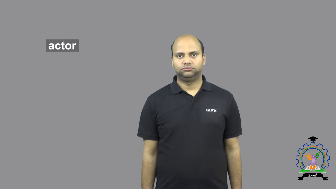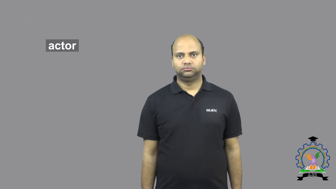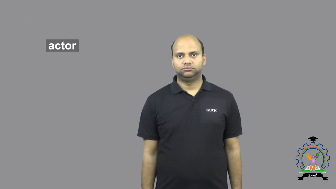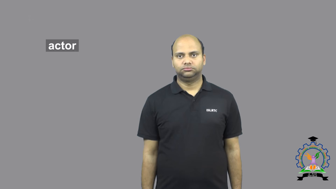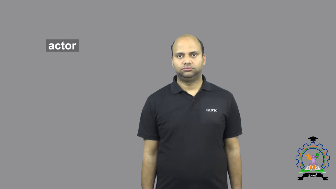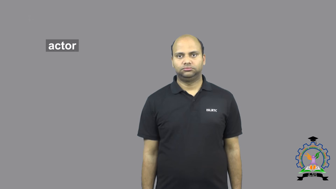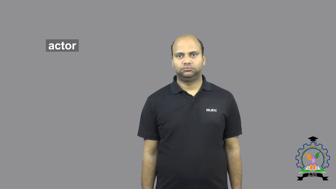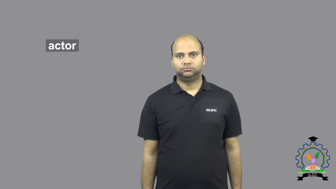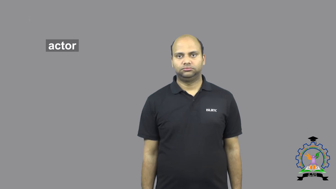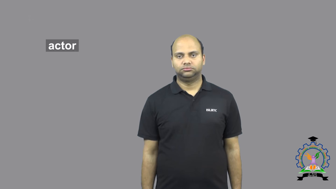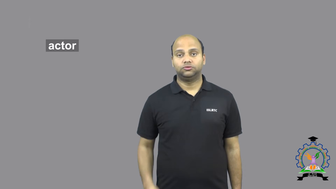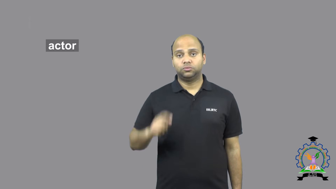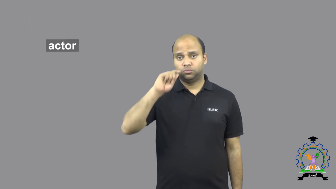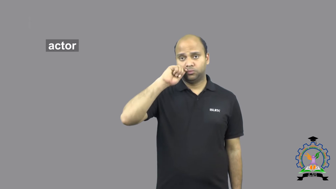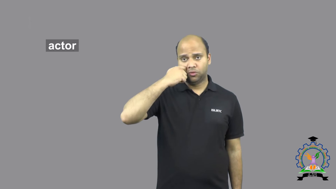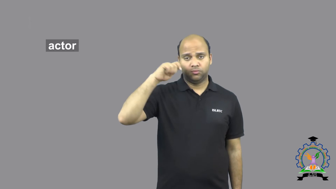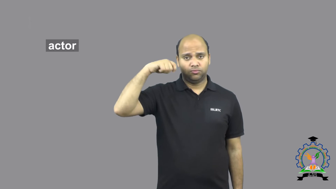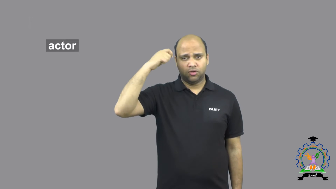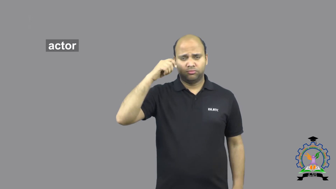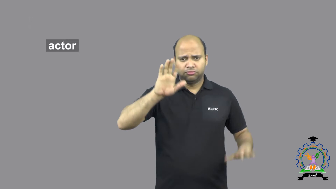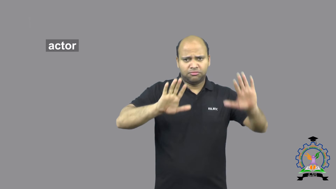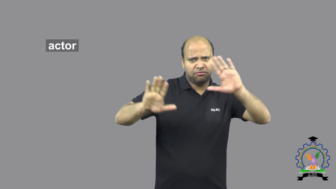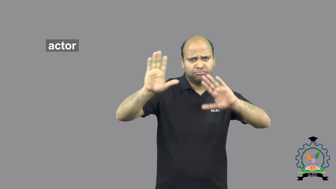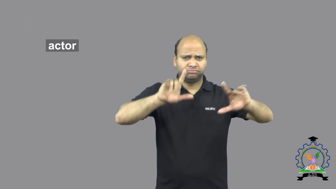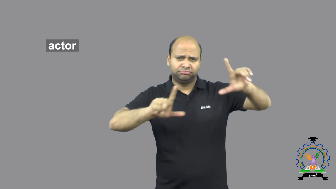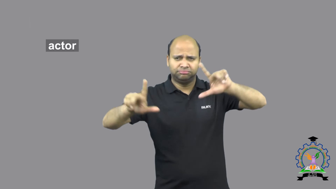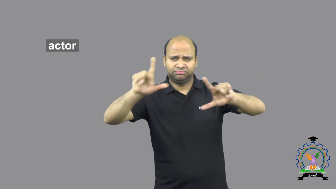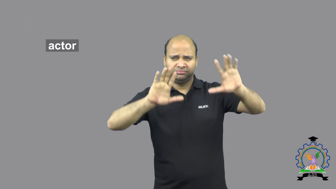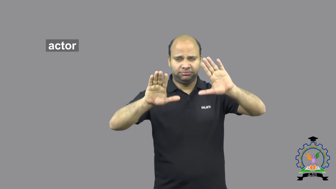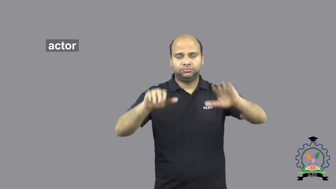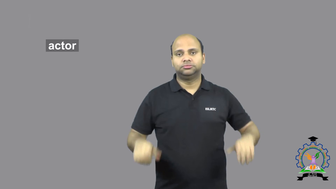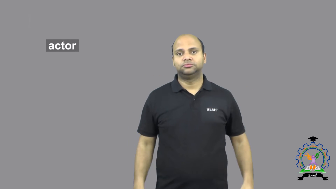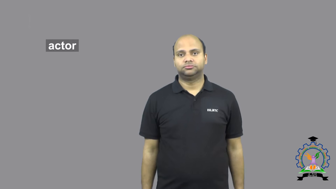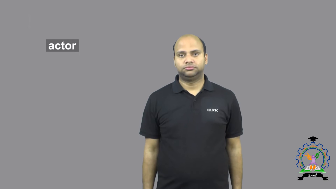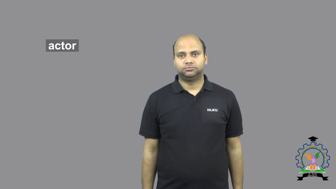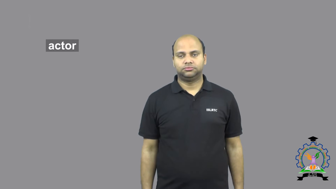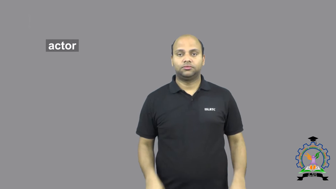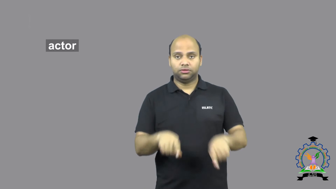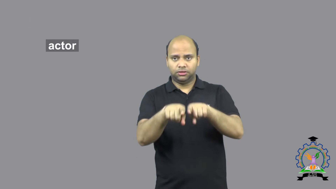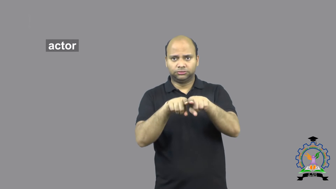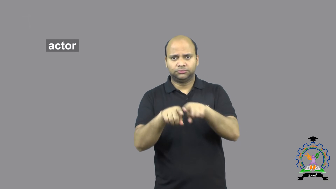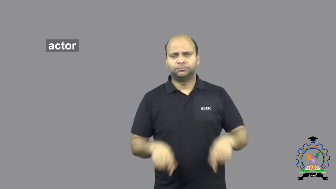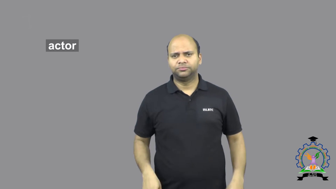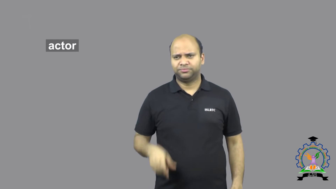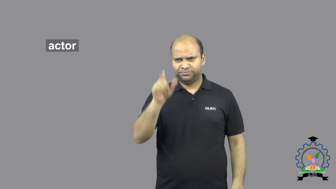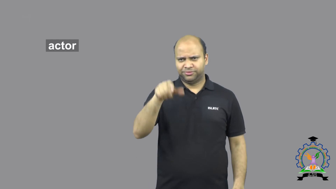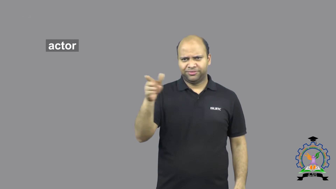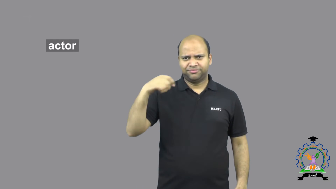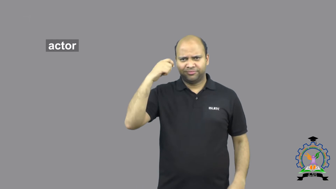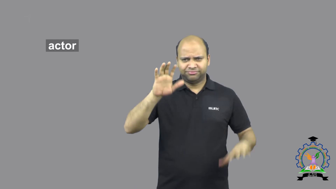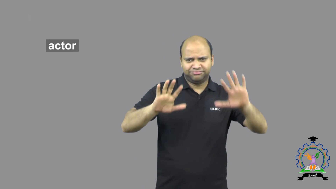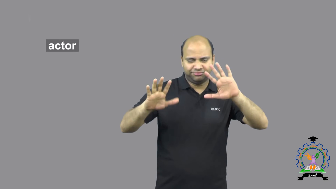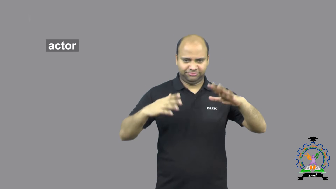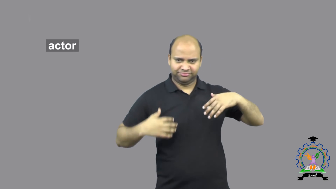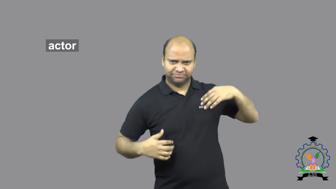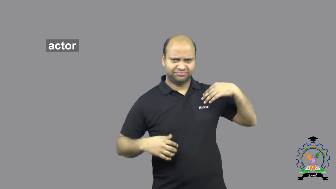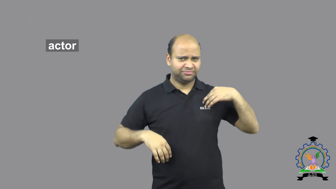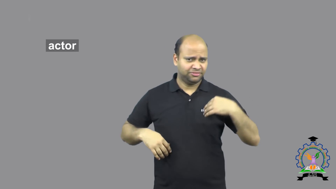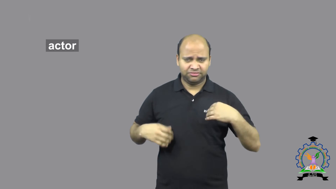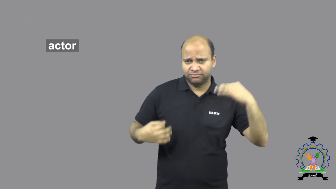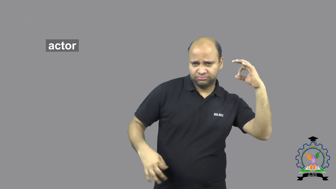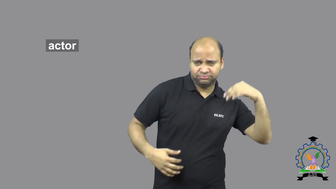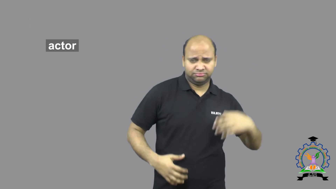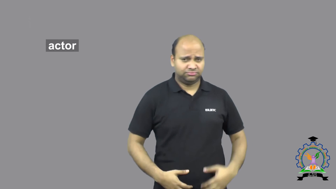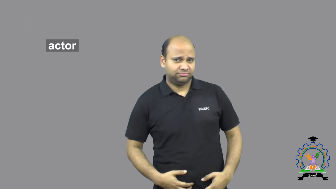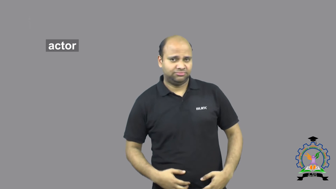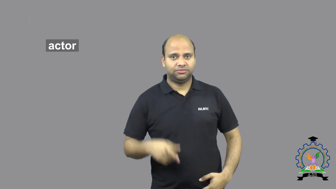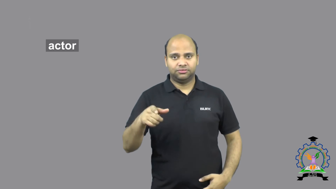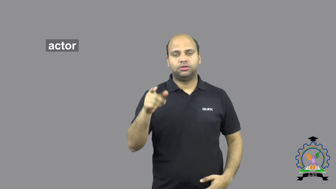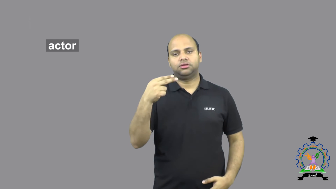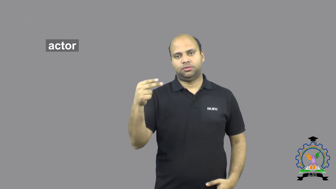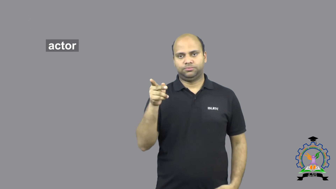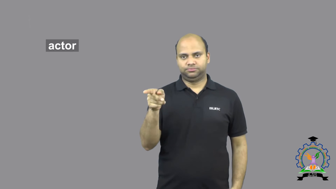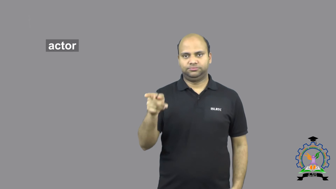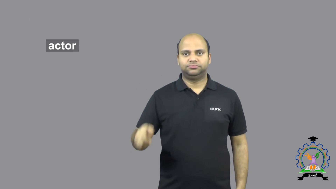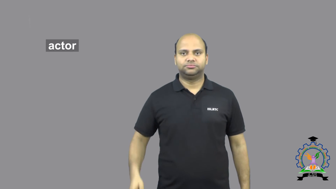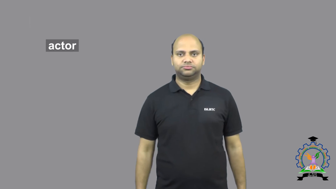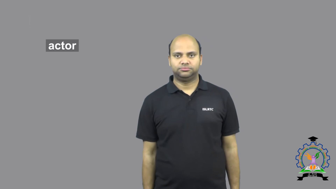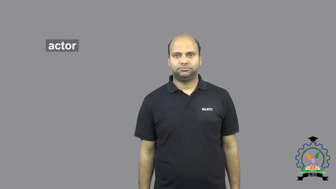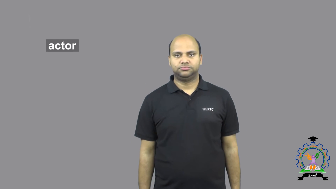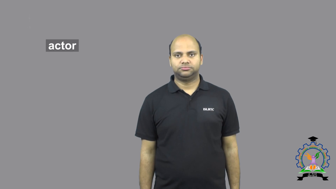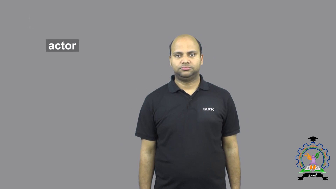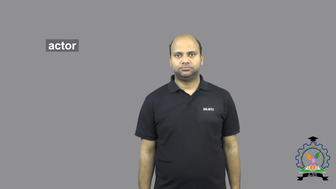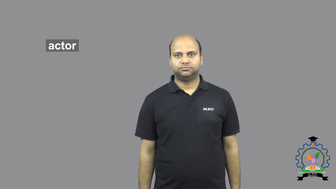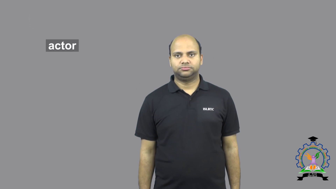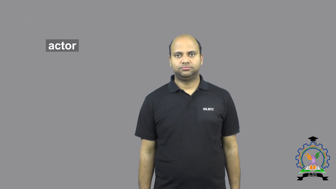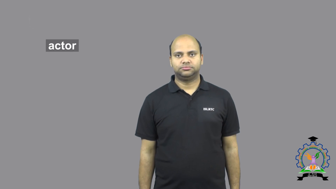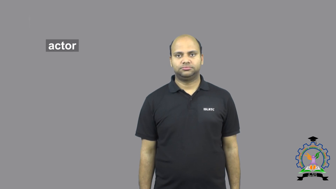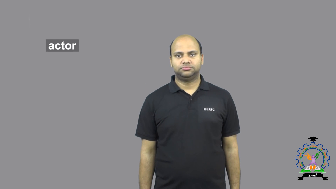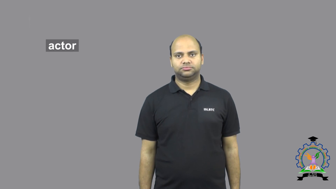actor